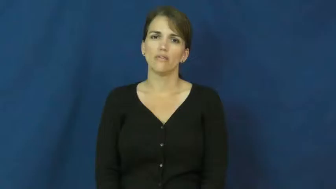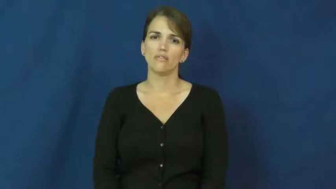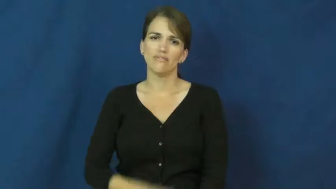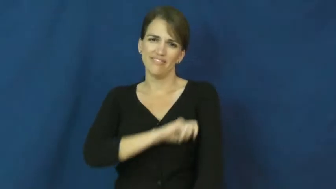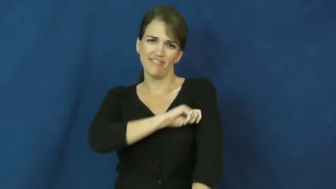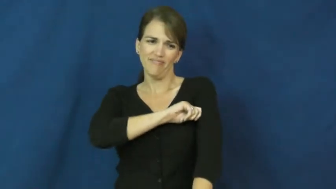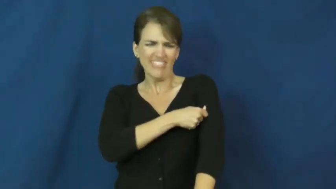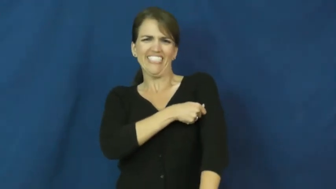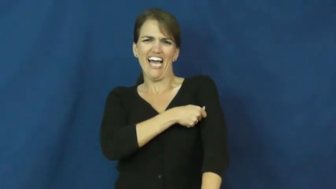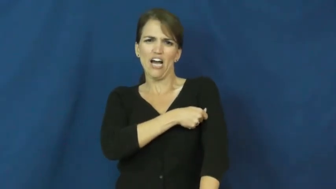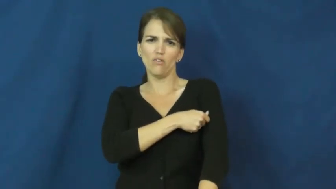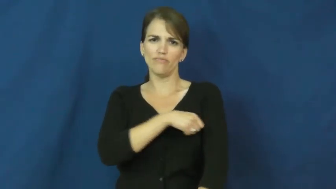tweak-pinch